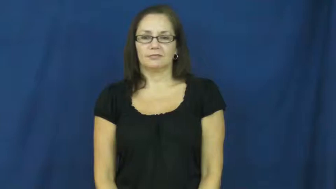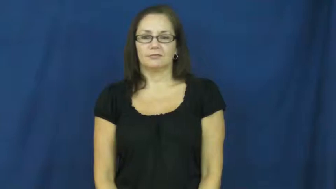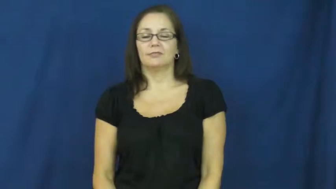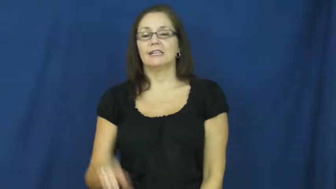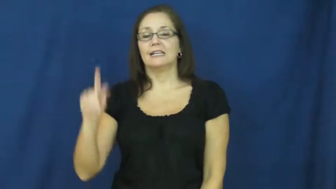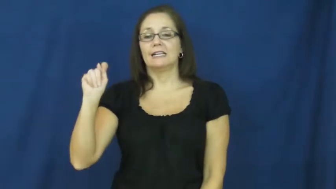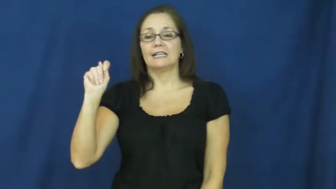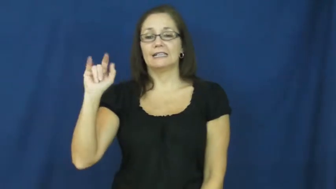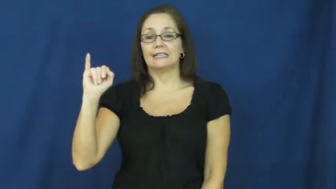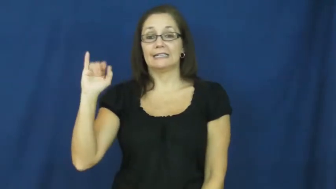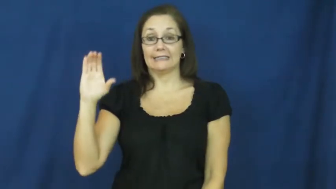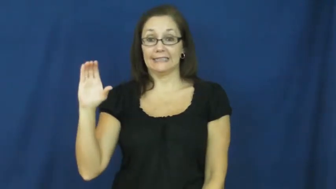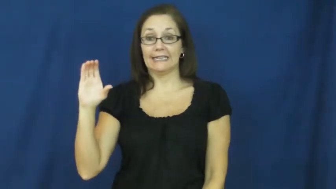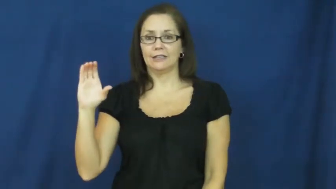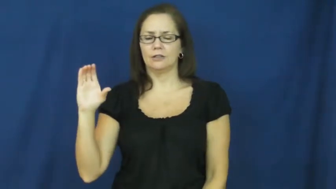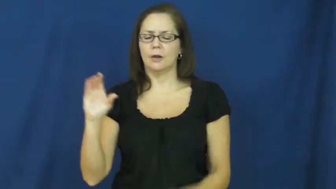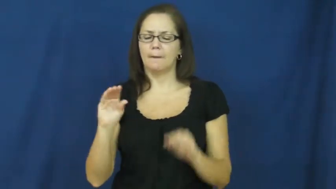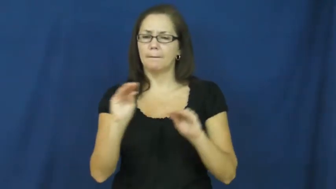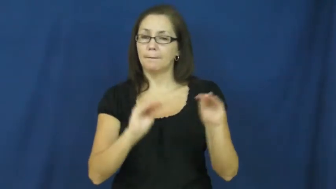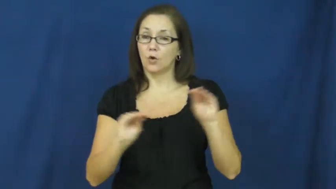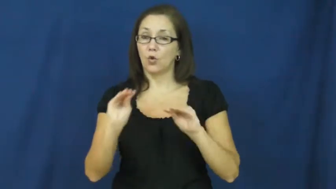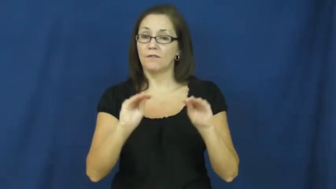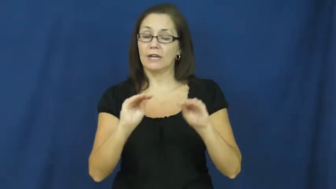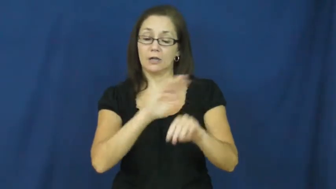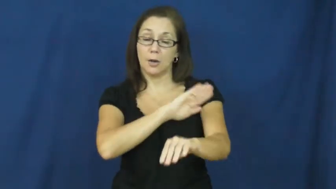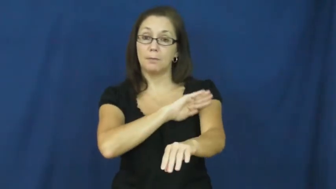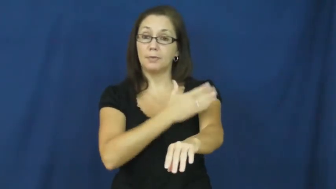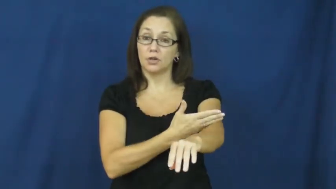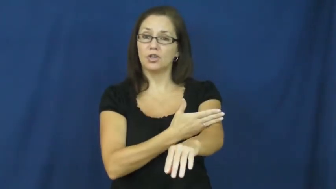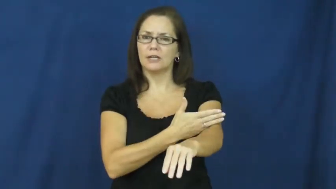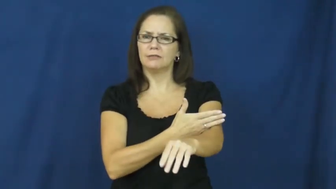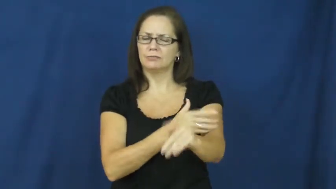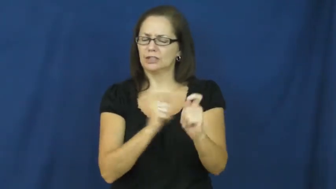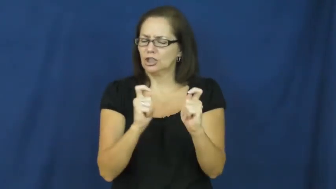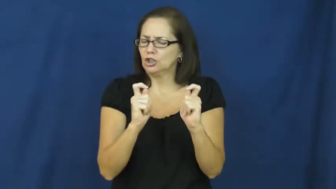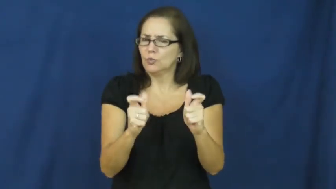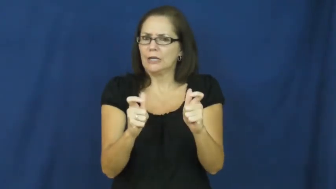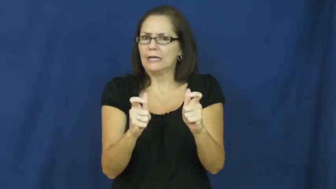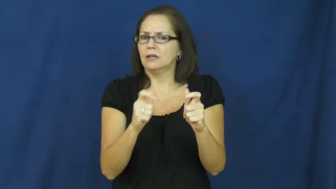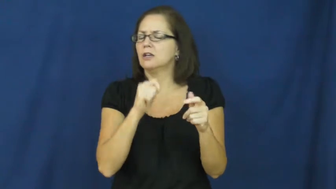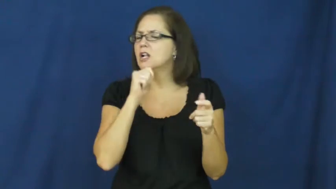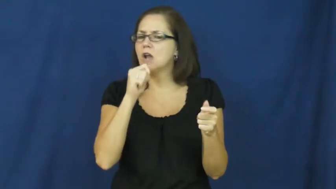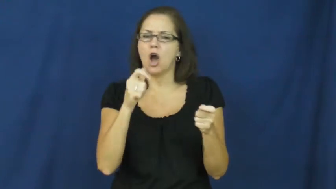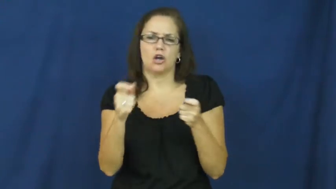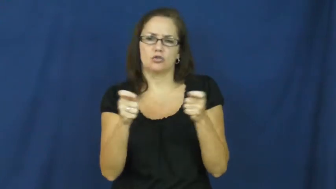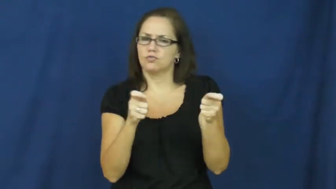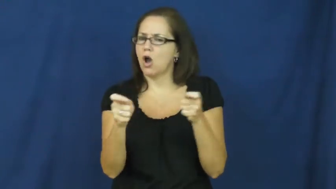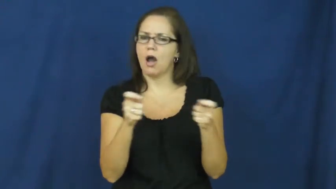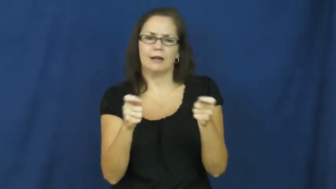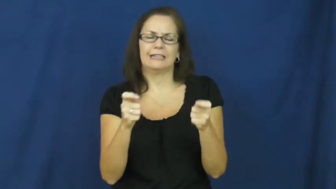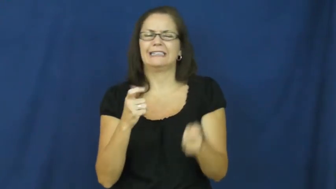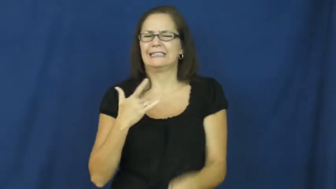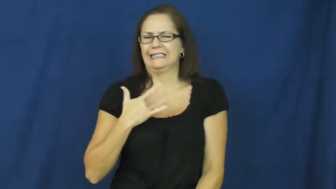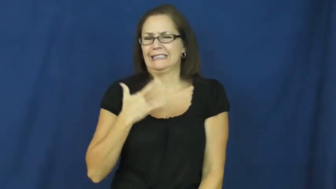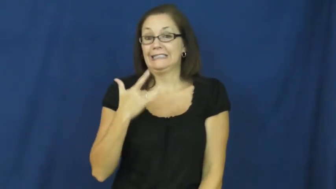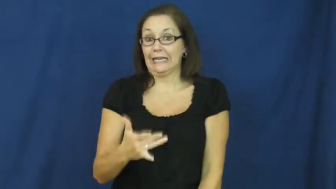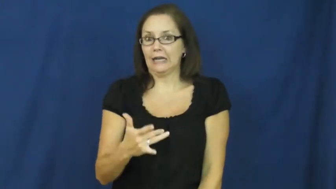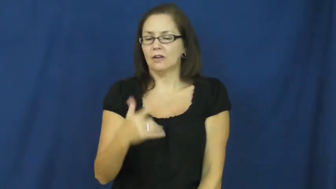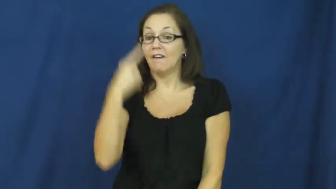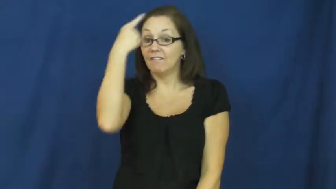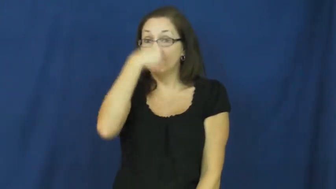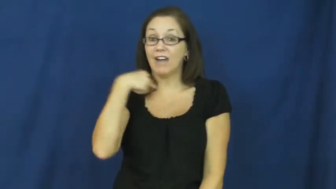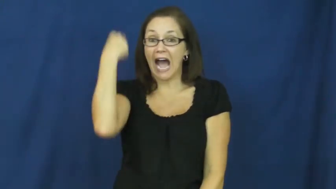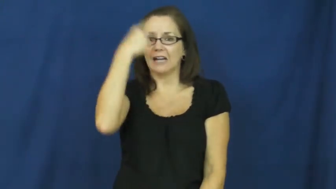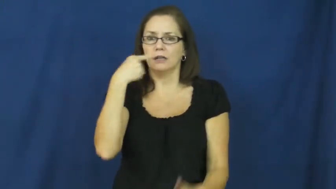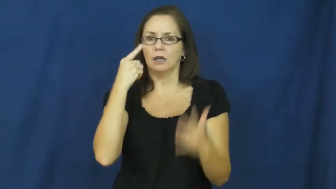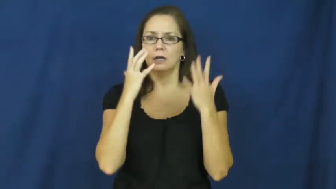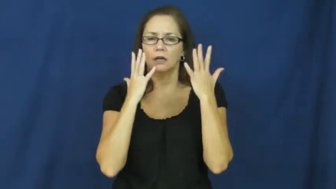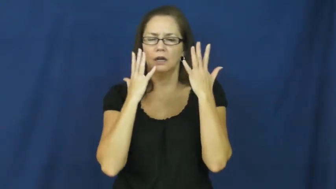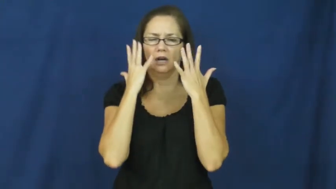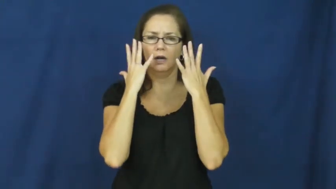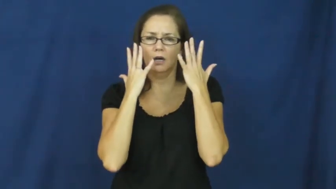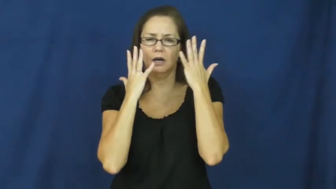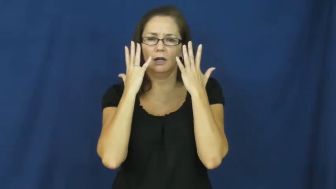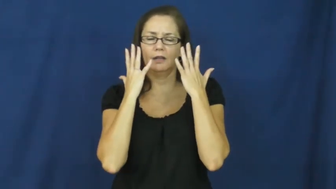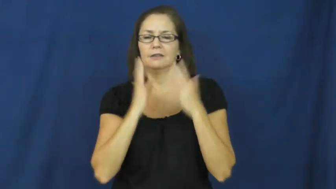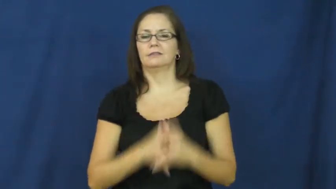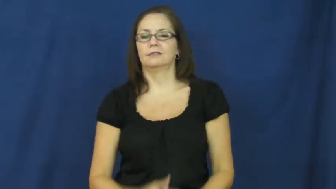tick-body action